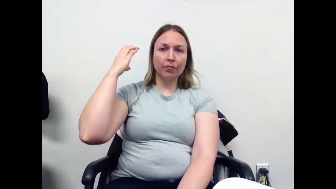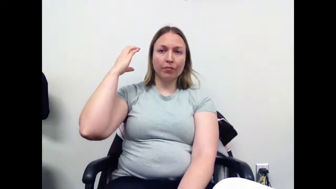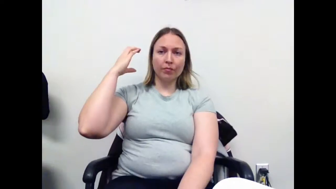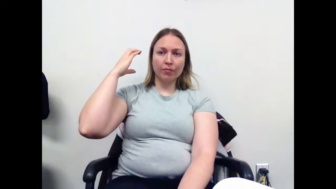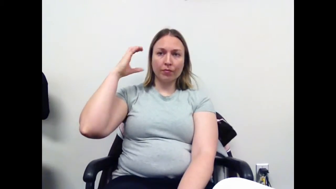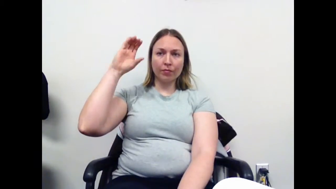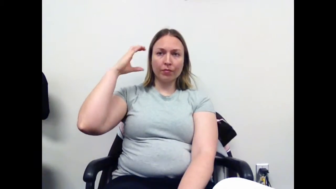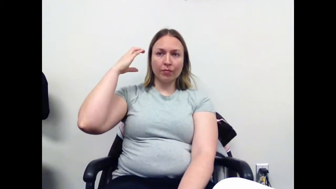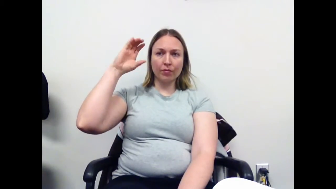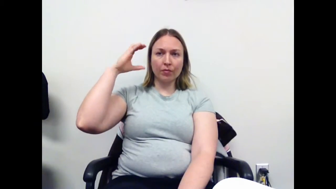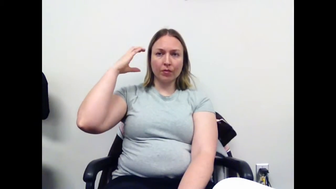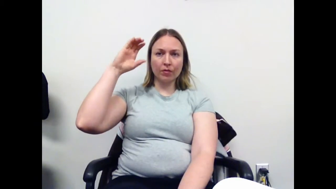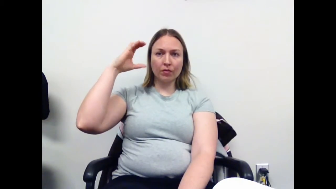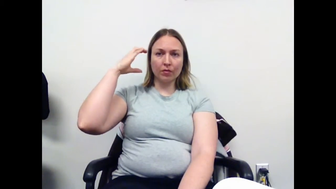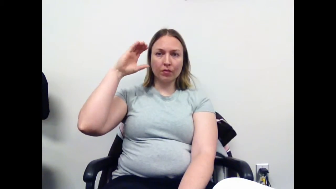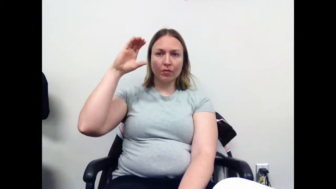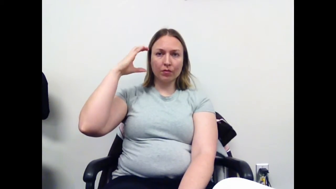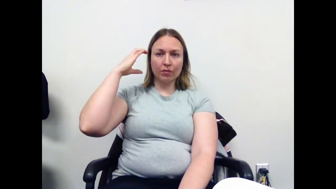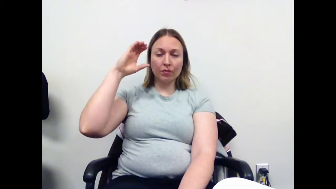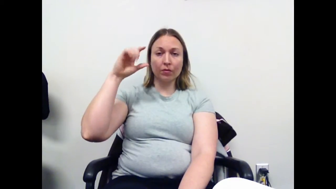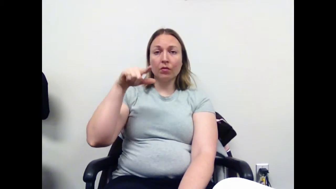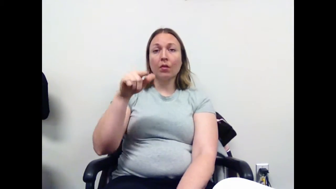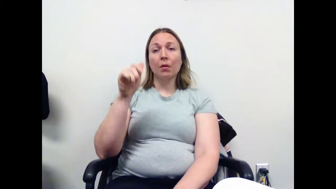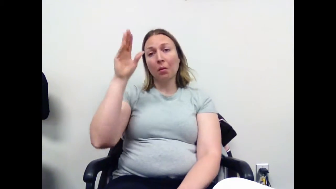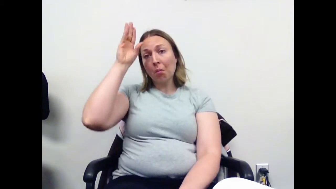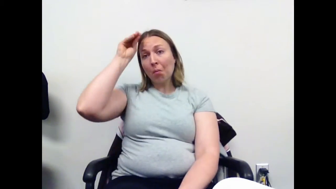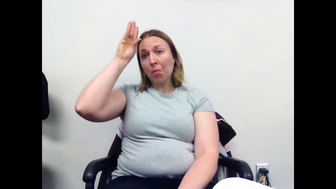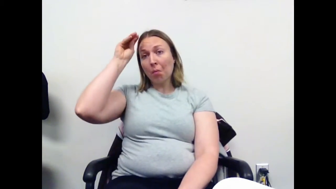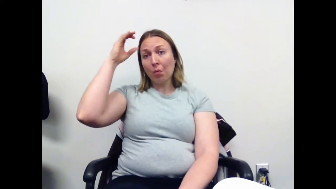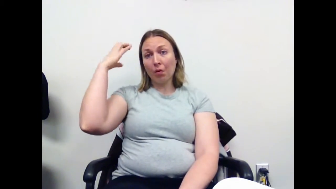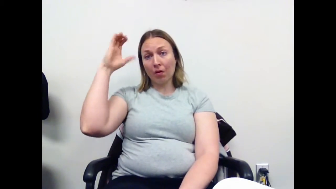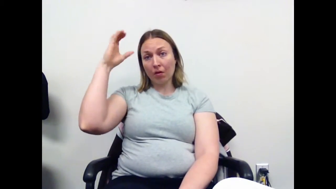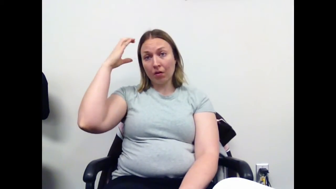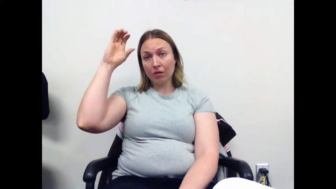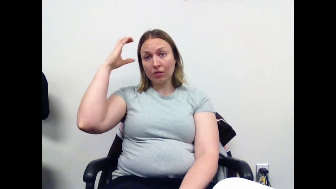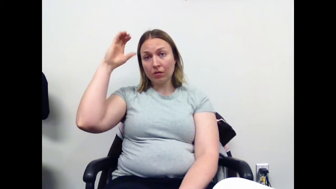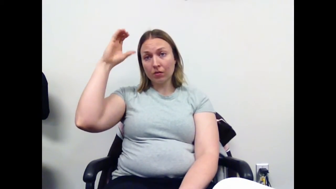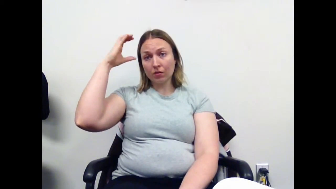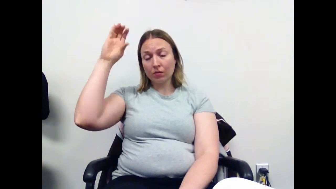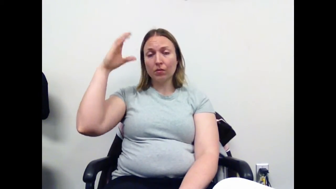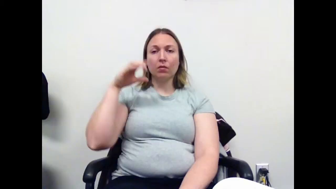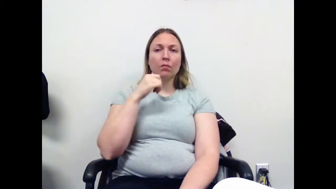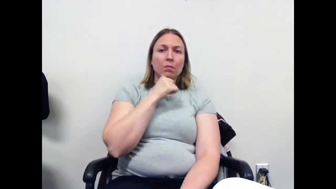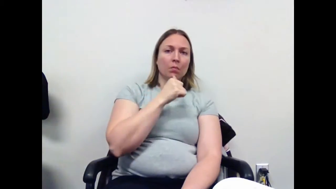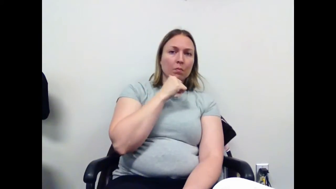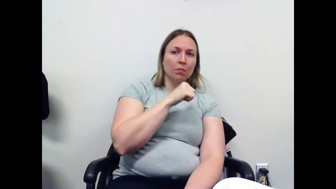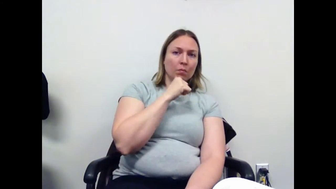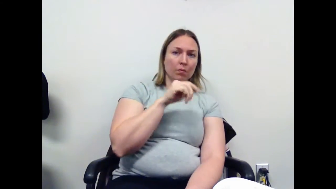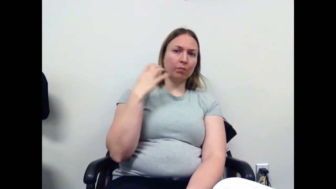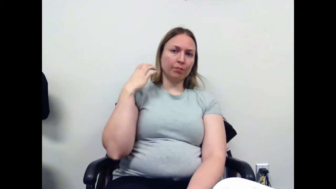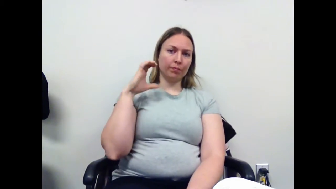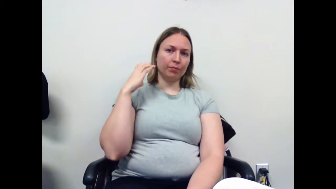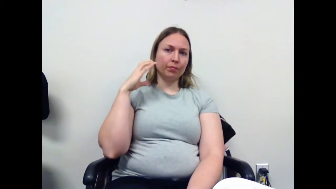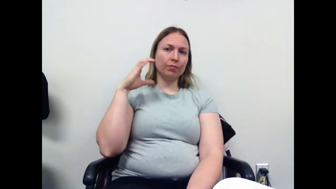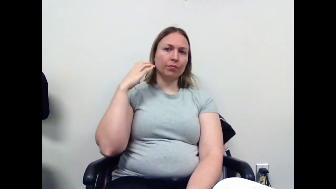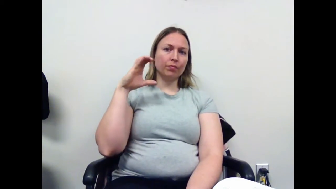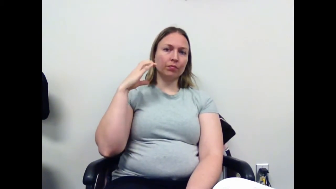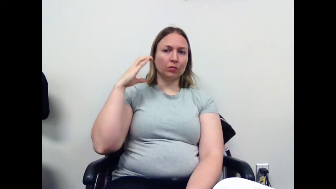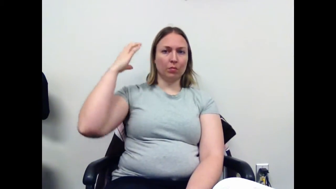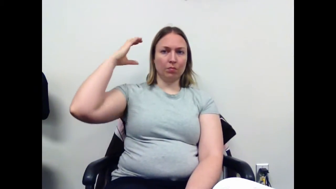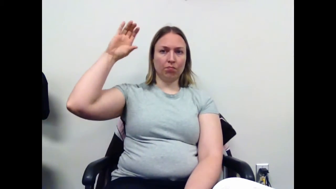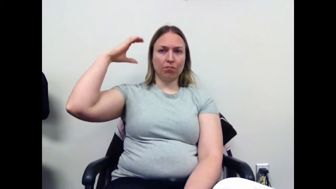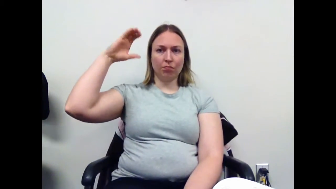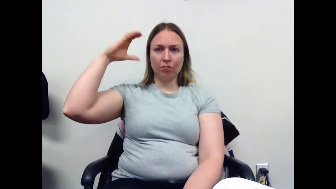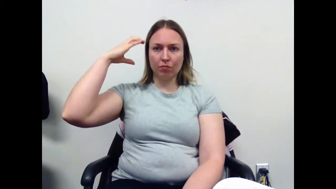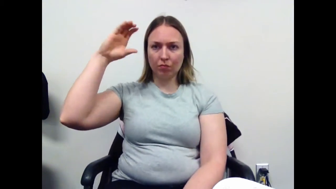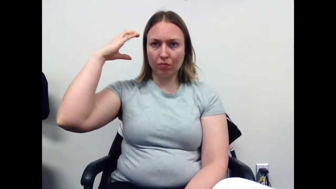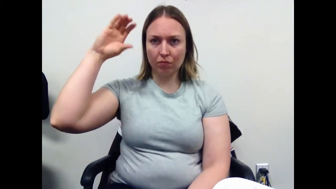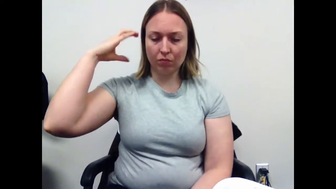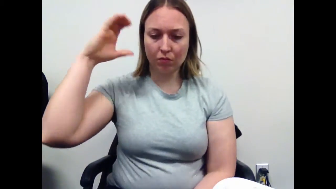COUSIN